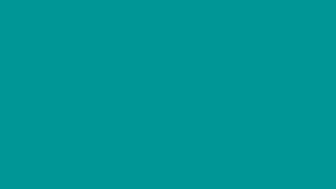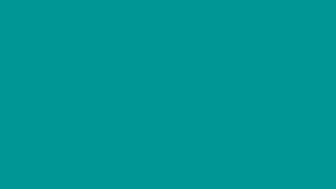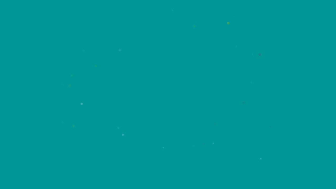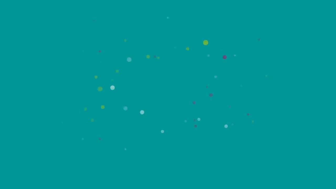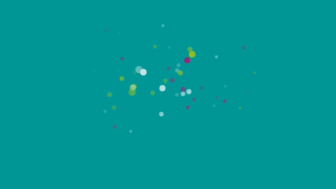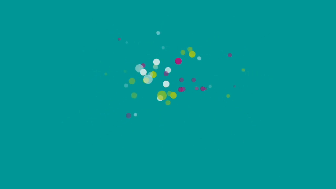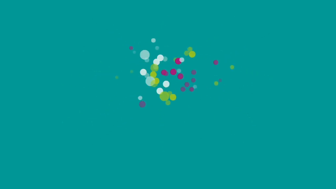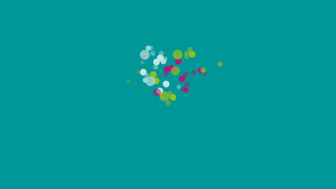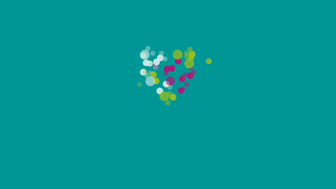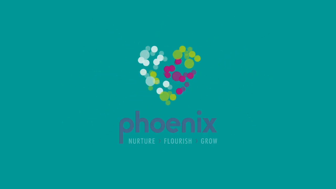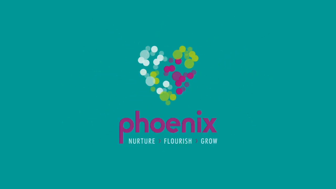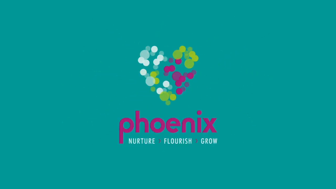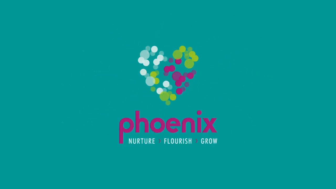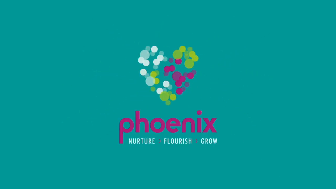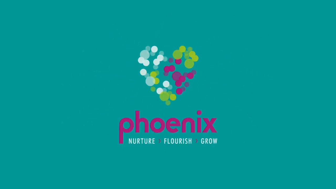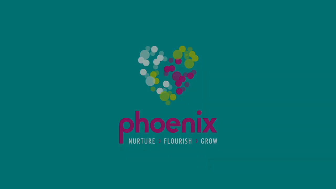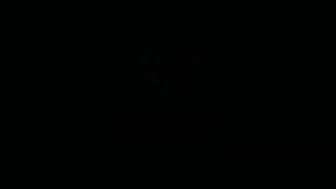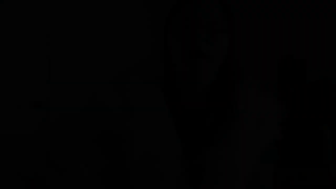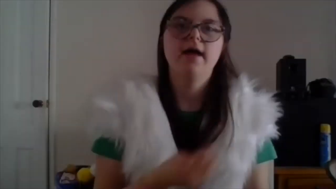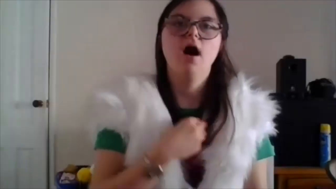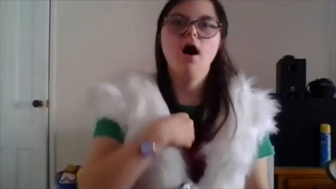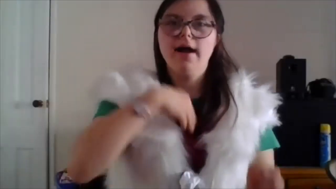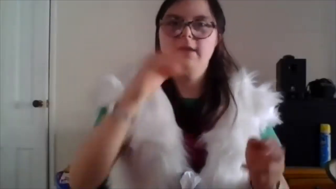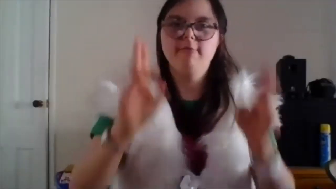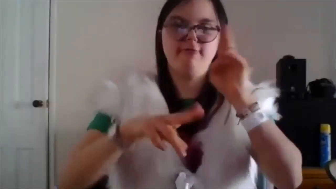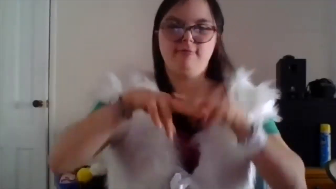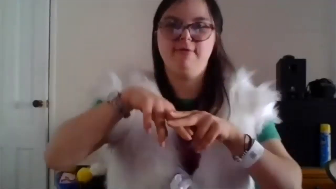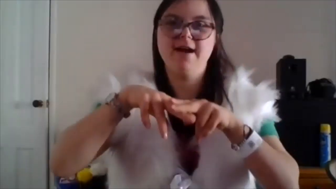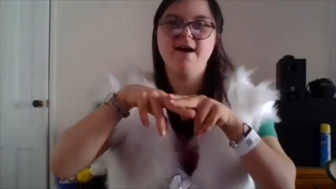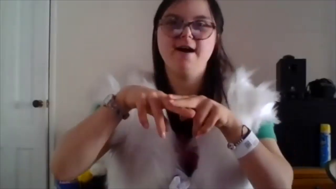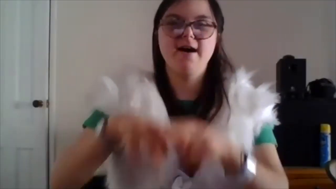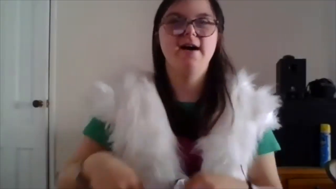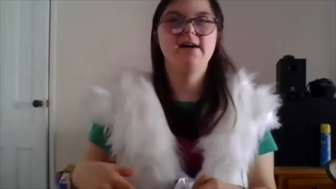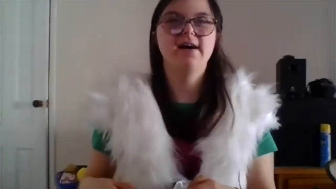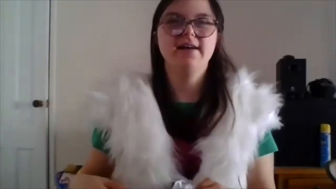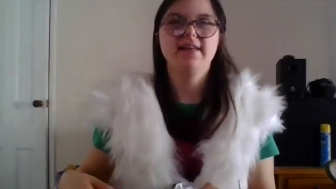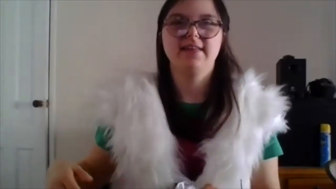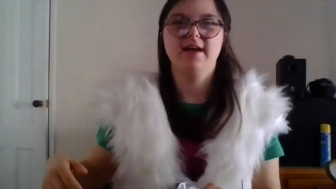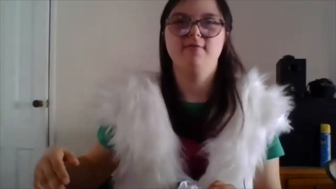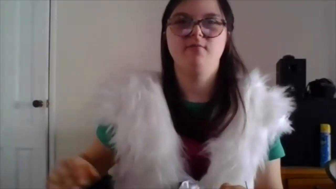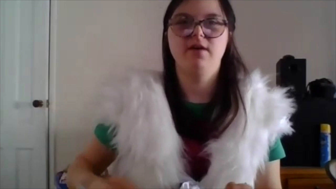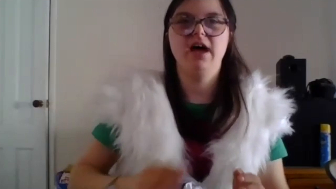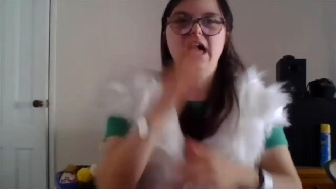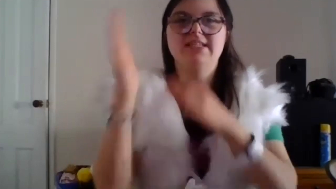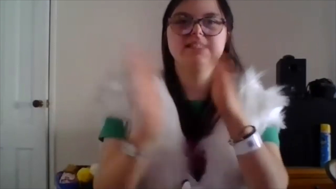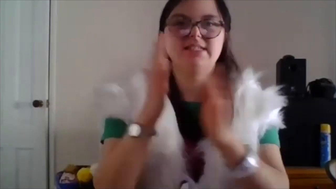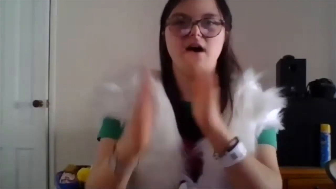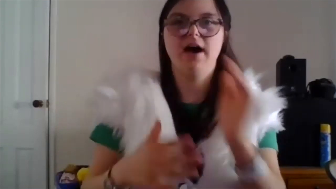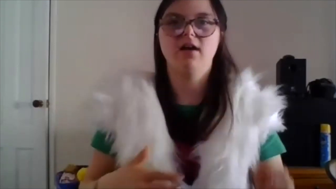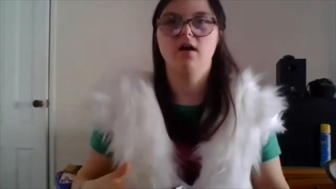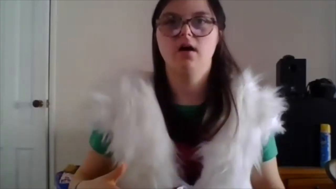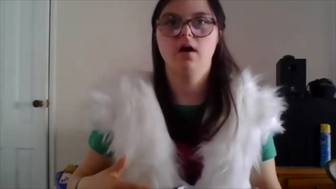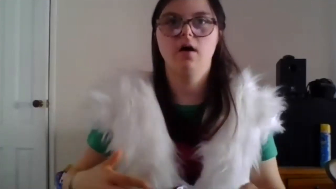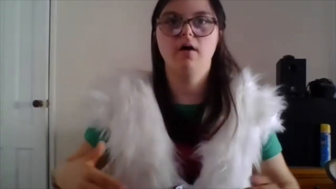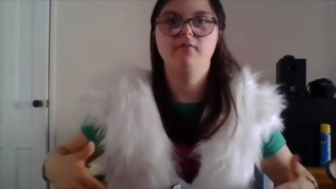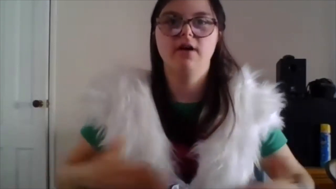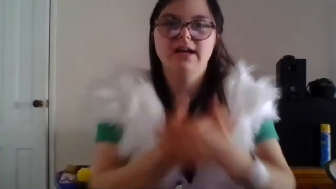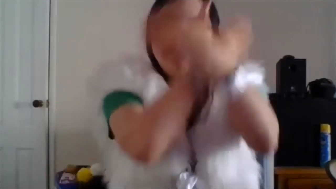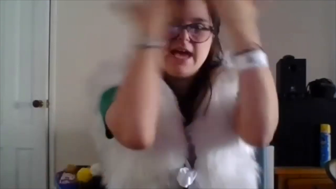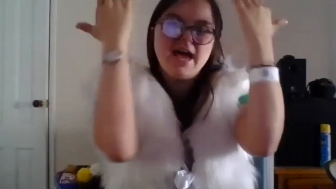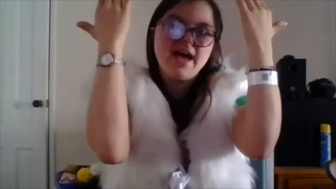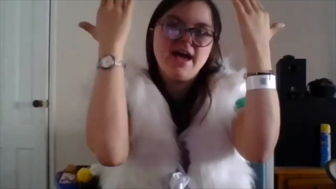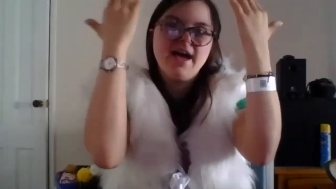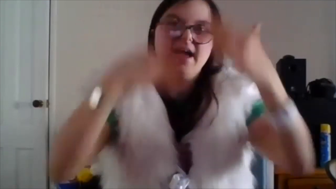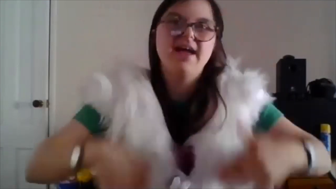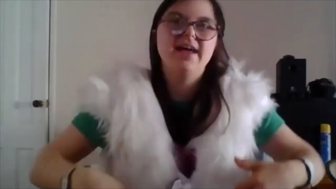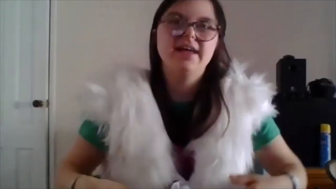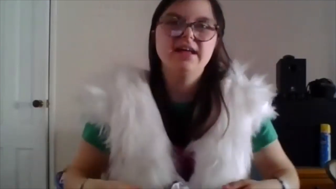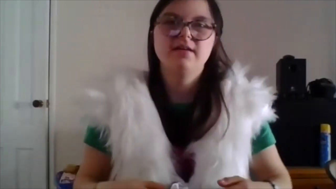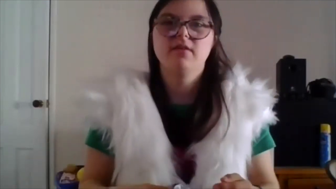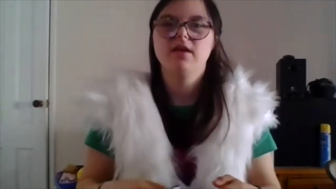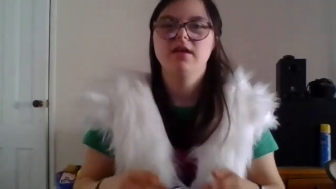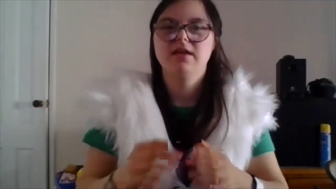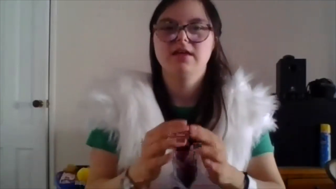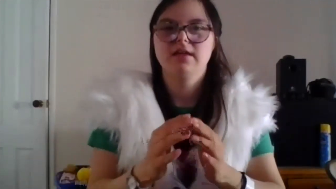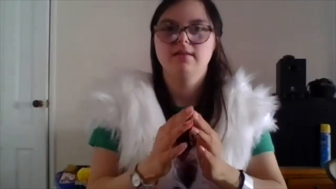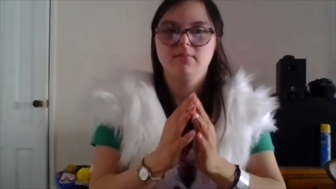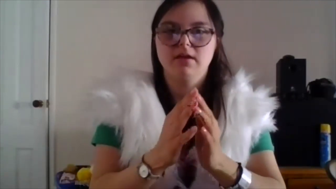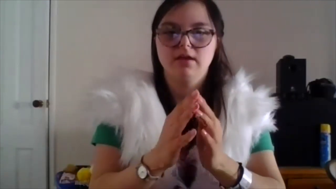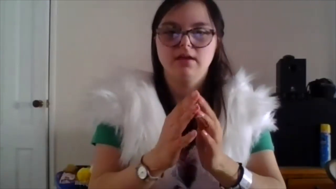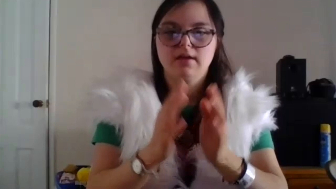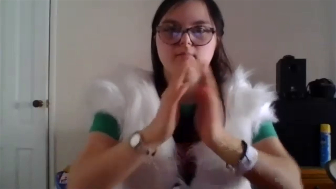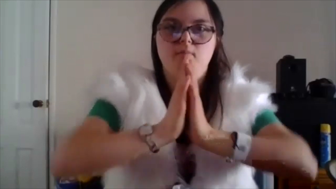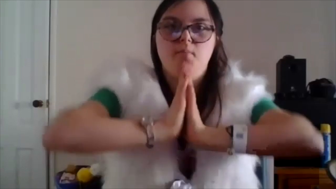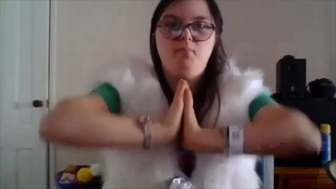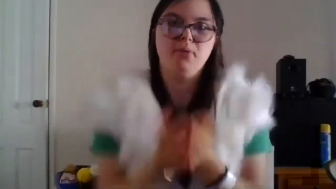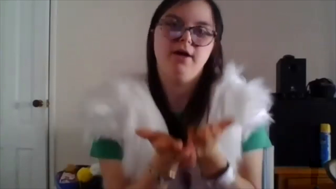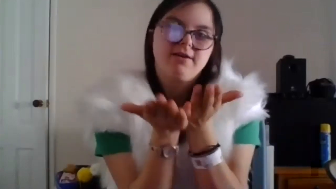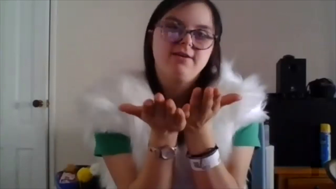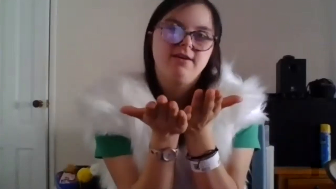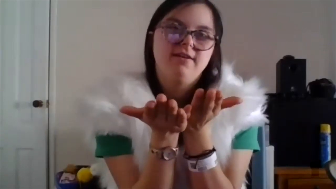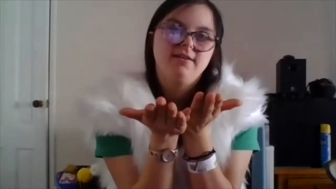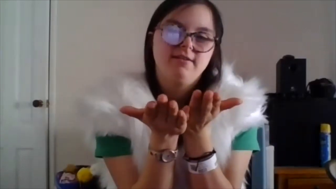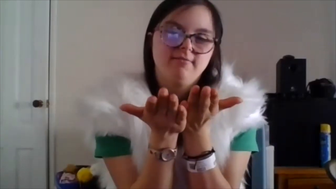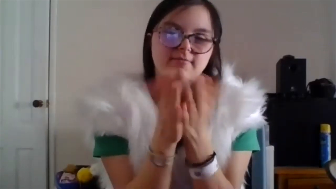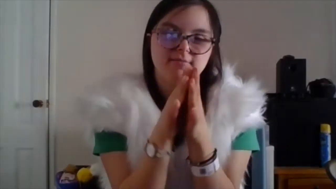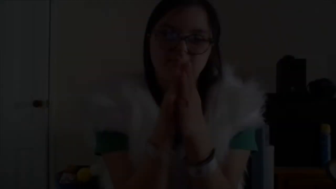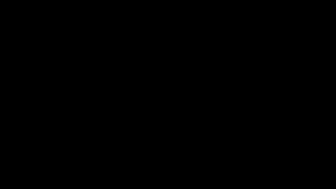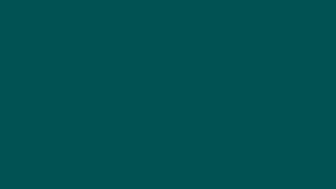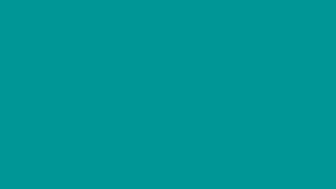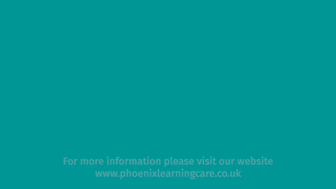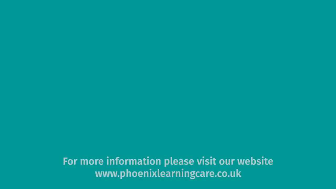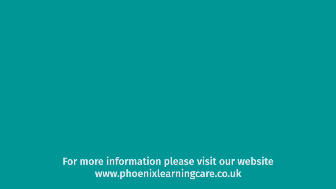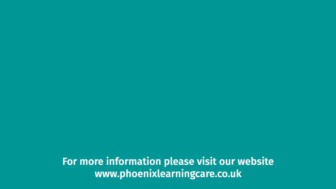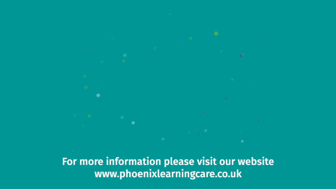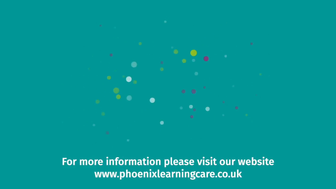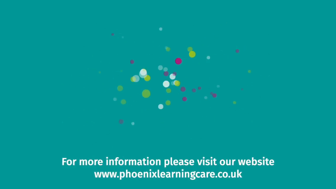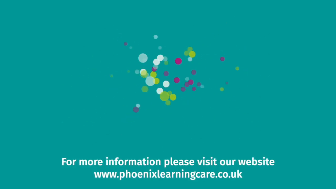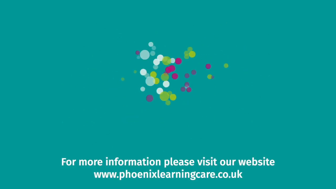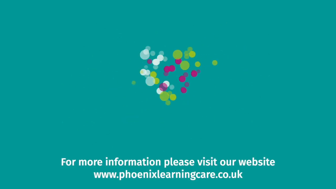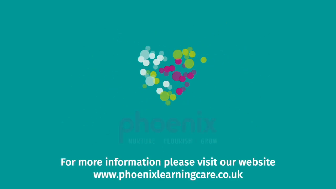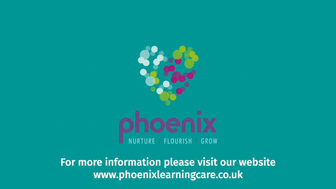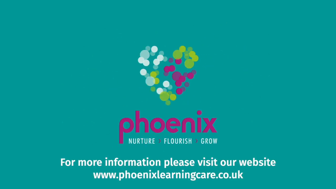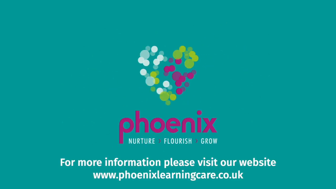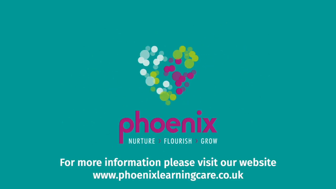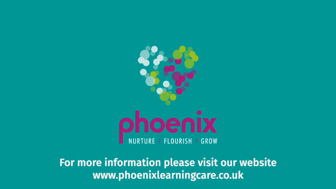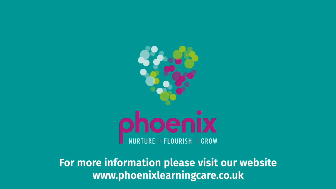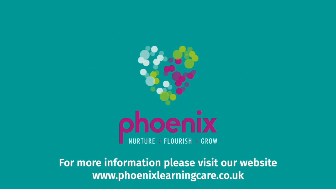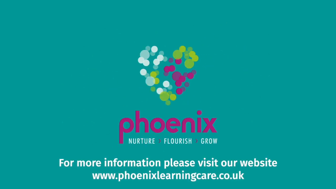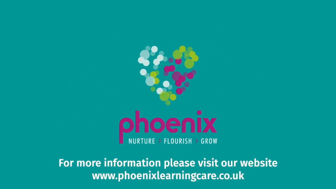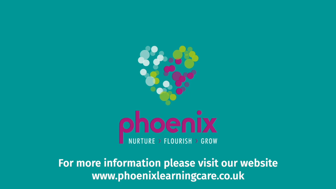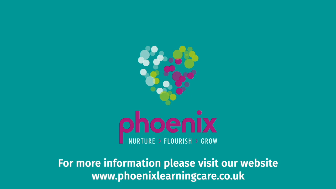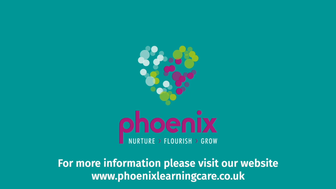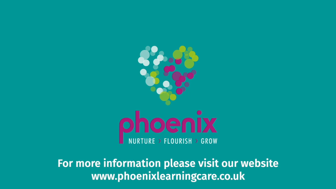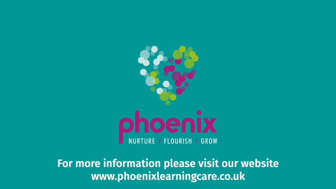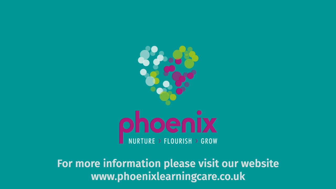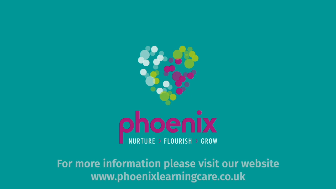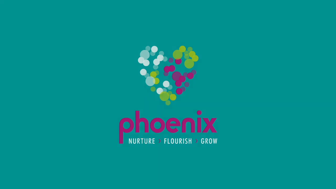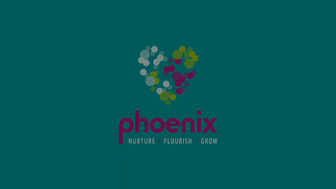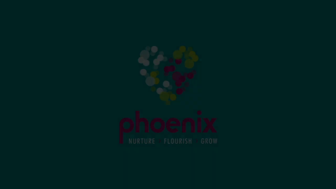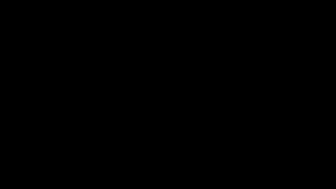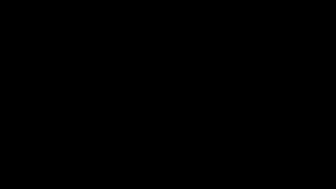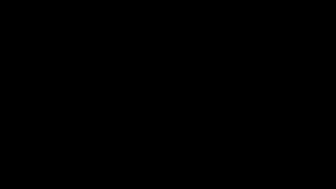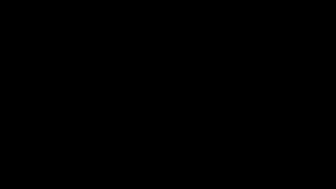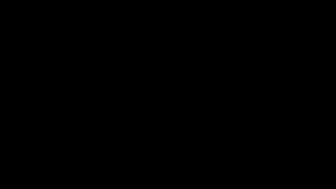Book